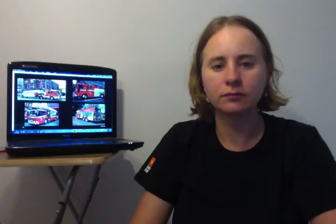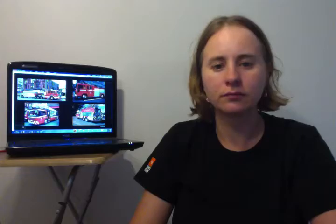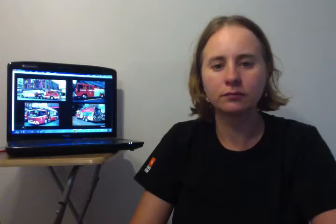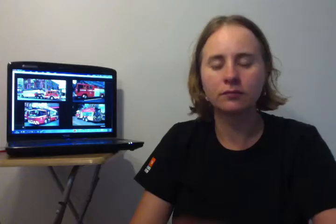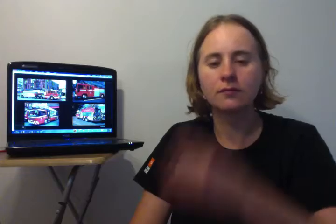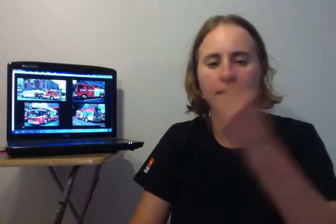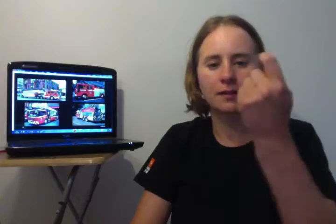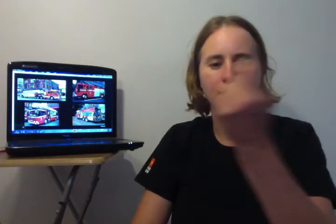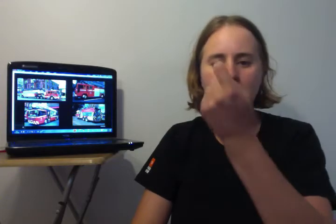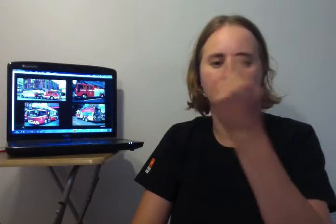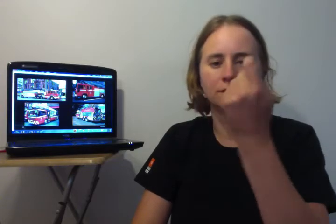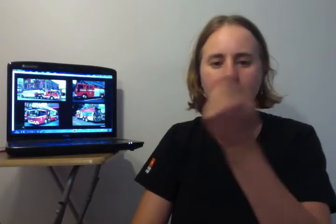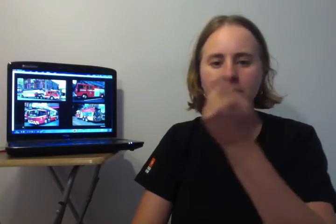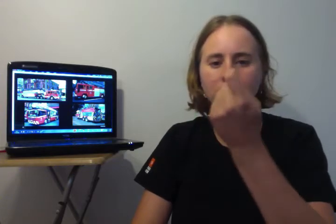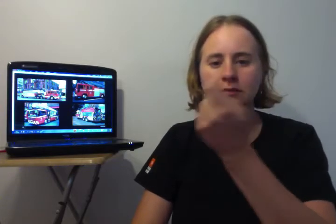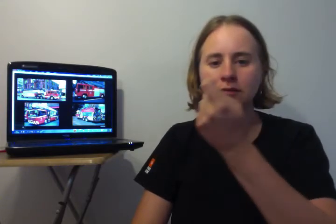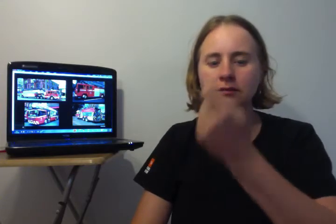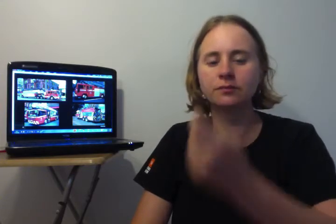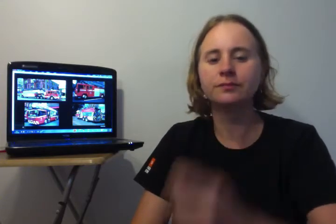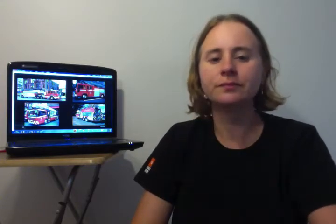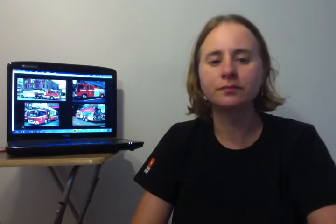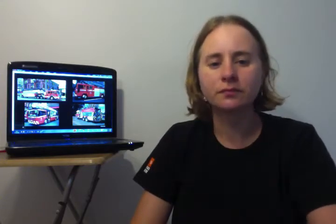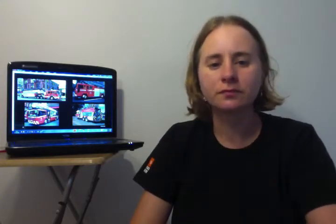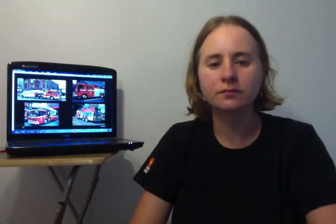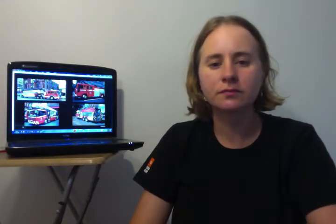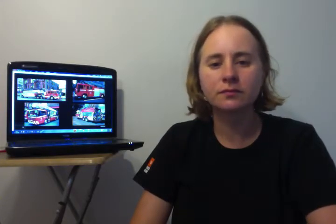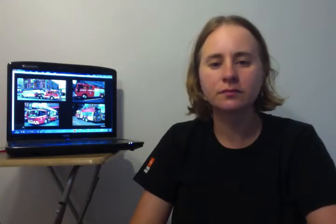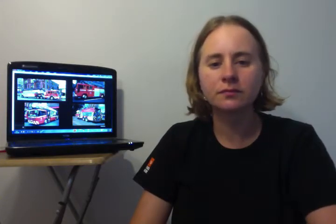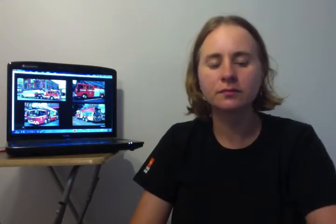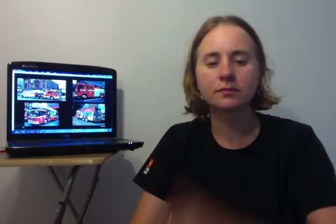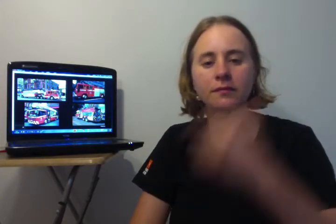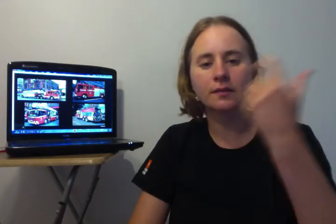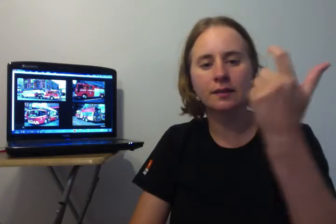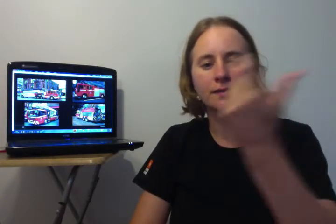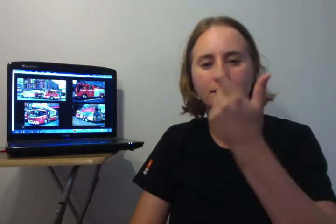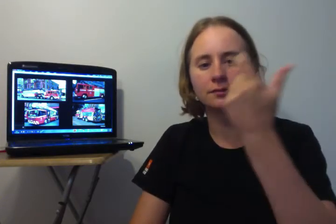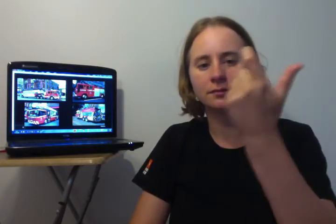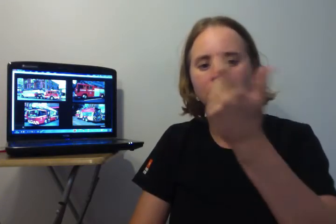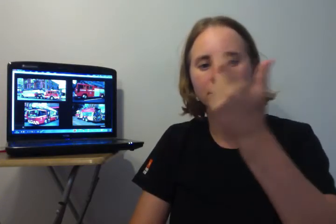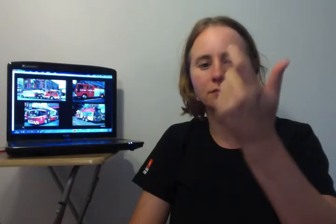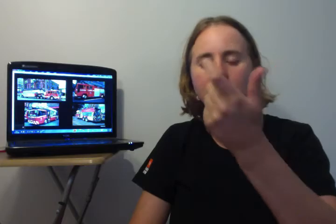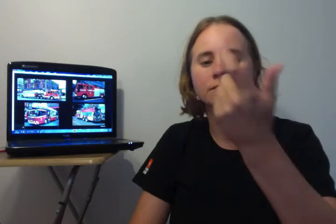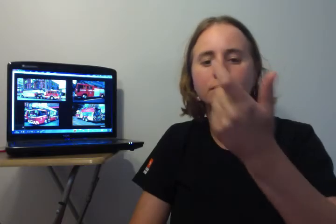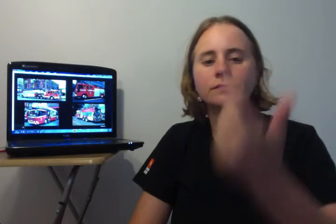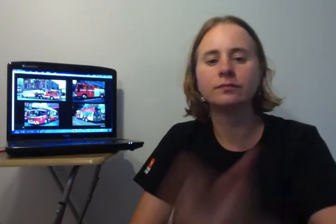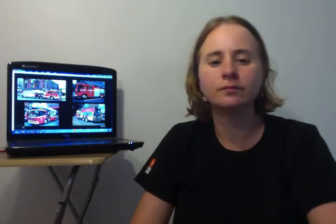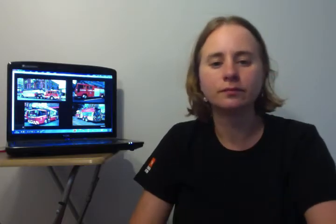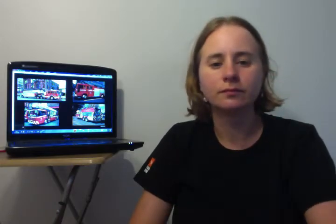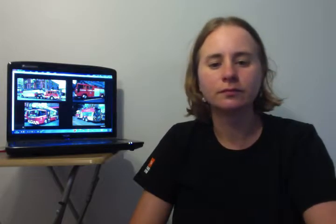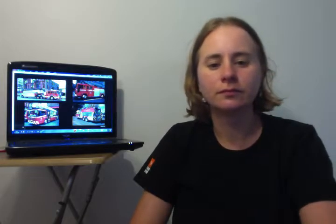fireengine